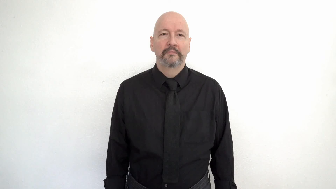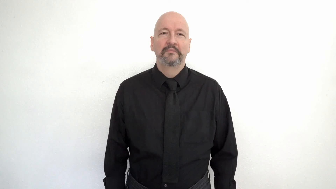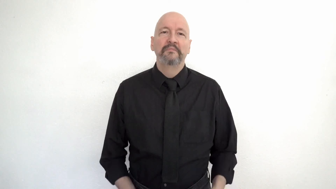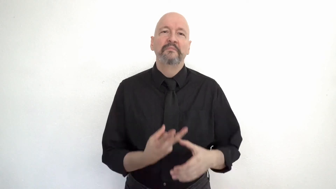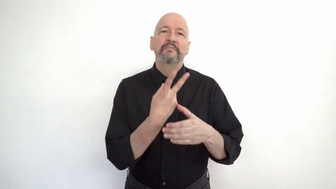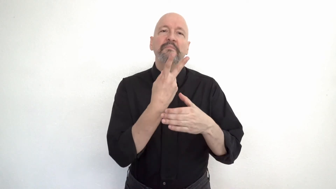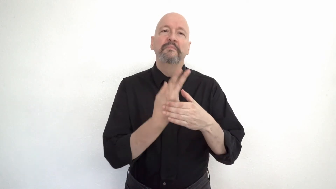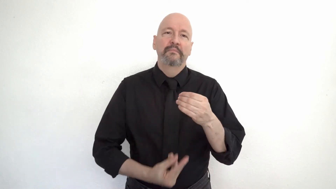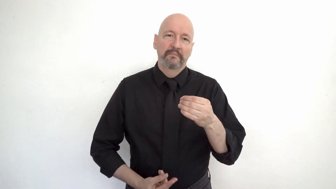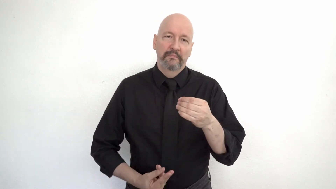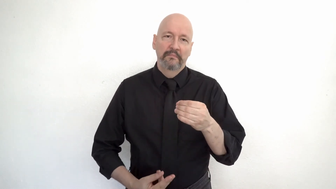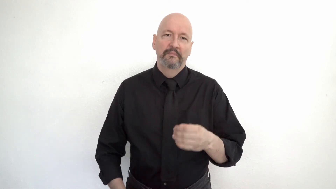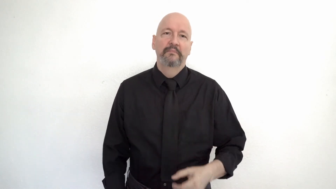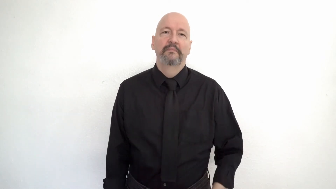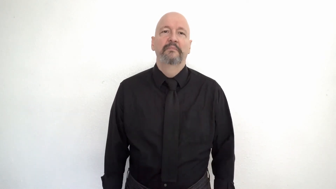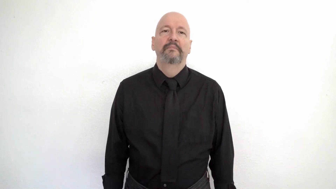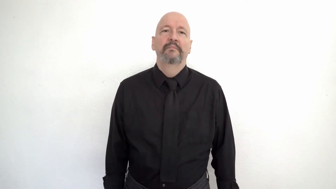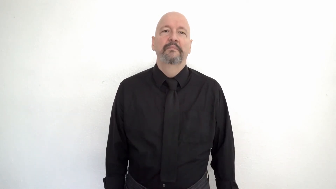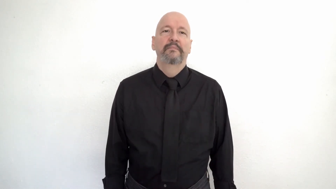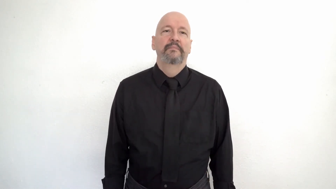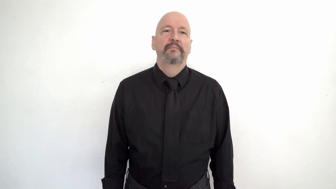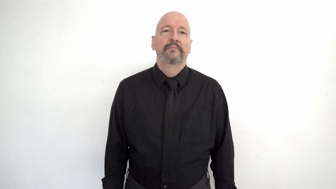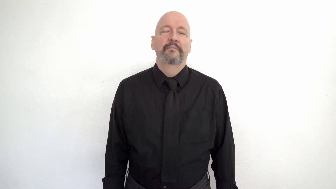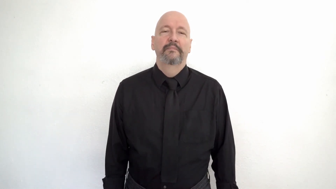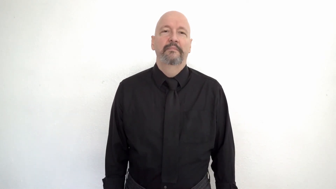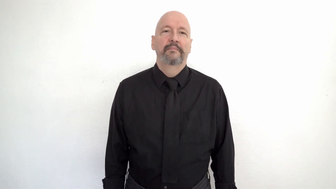BOTH